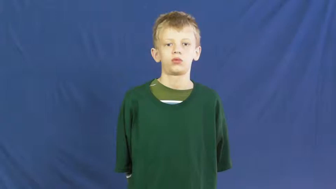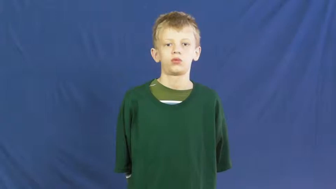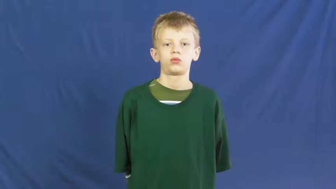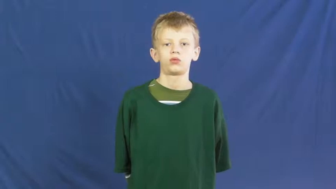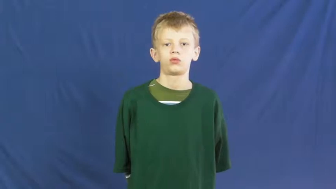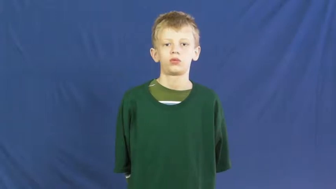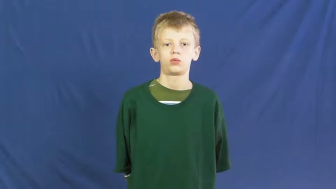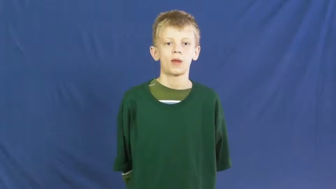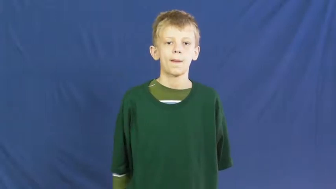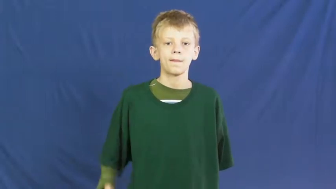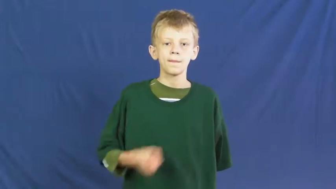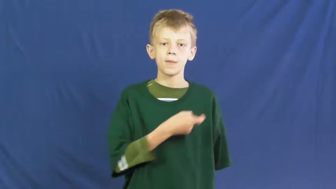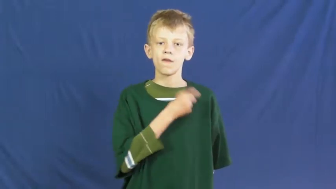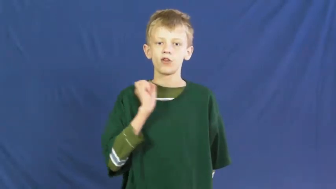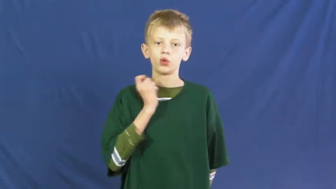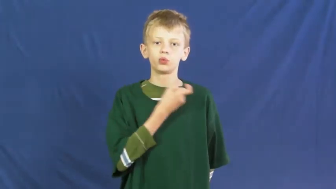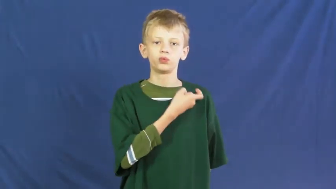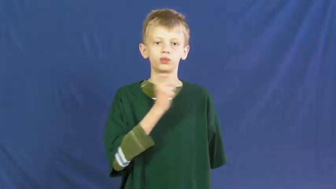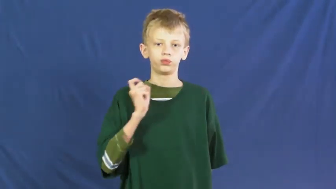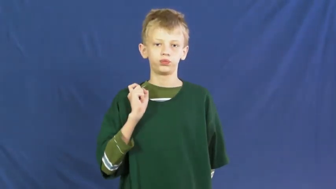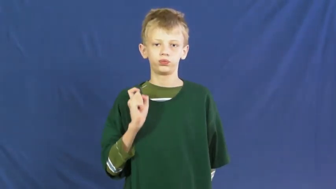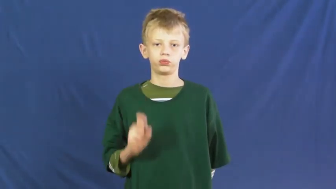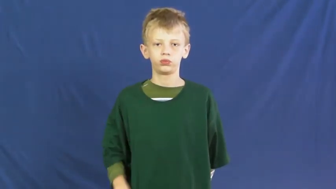perfume,fragrance